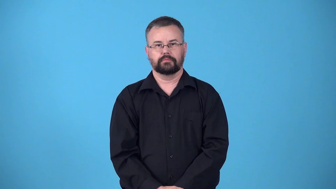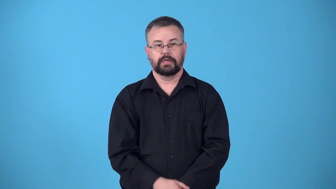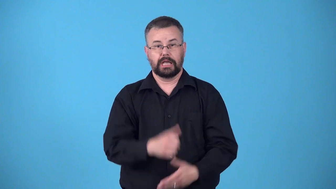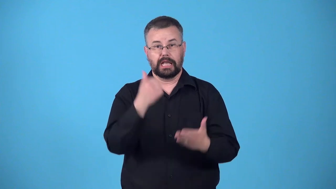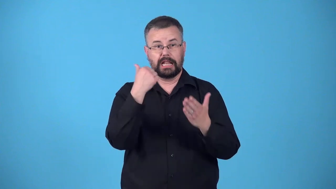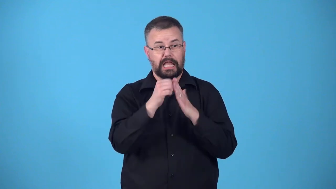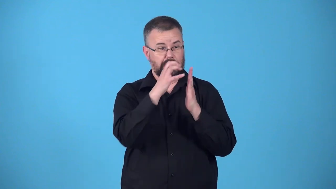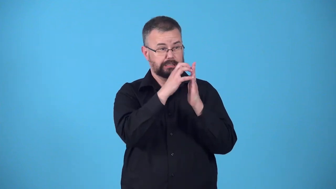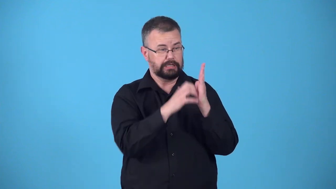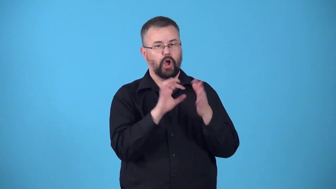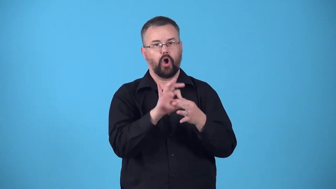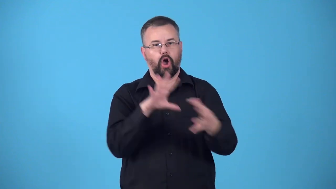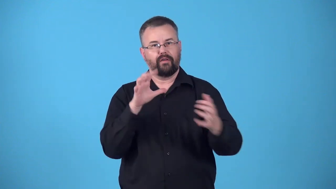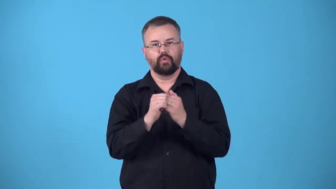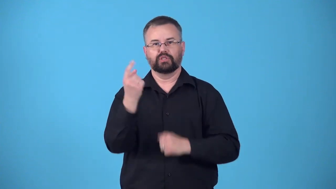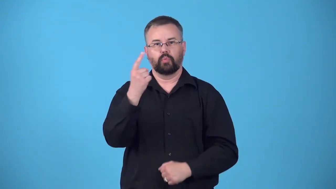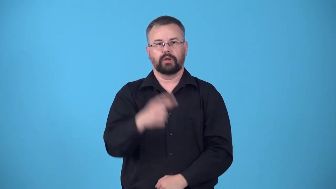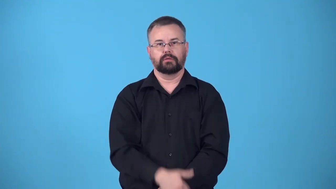dear john letter